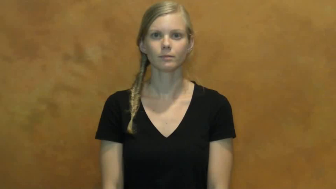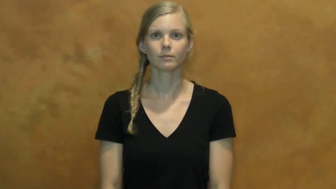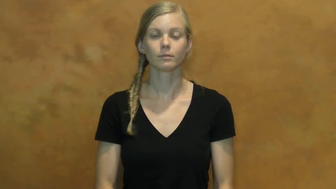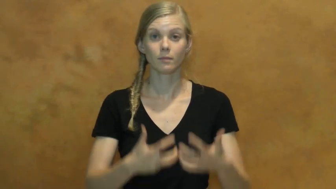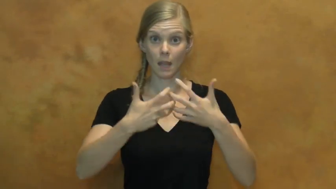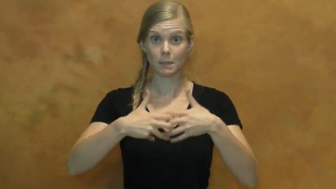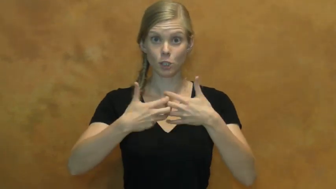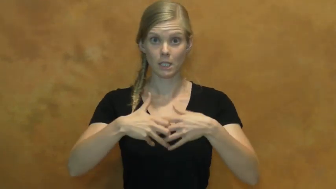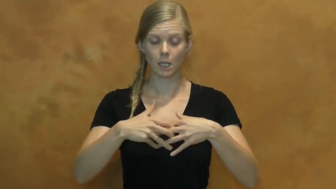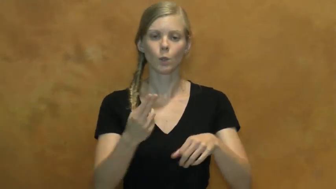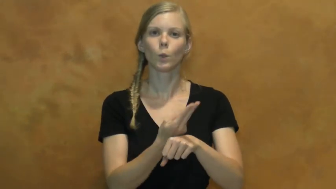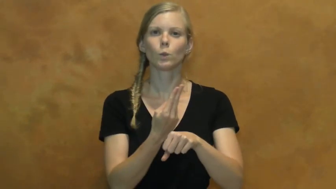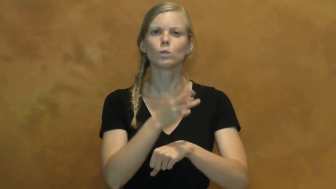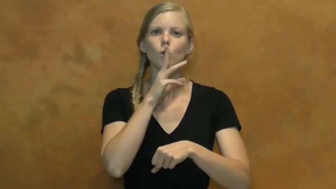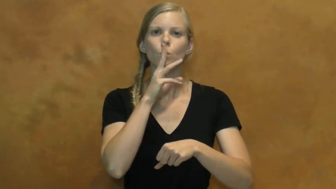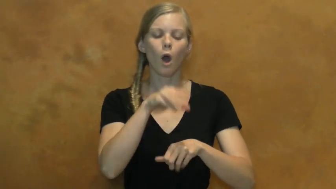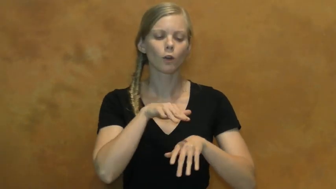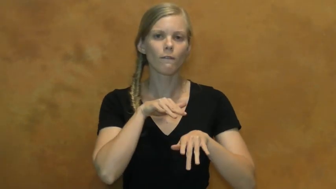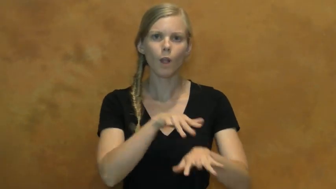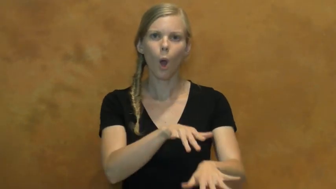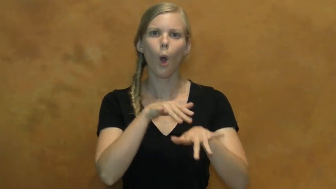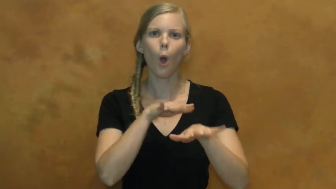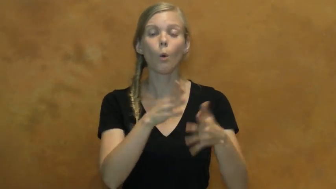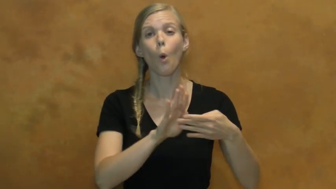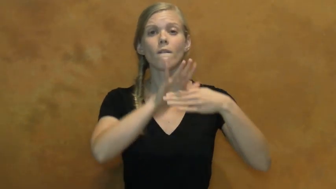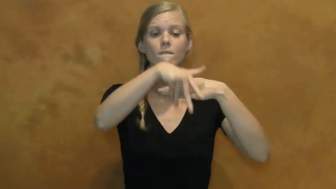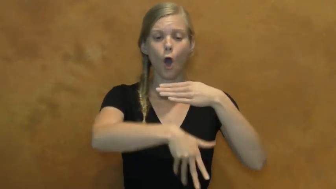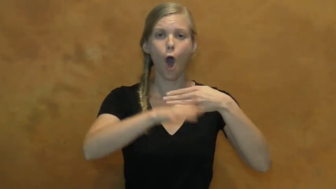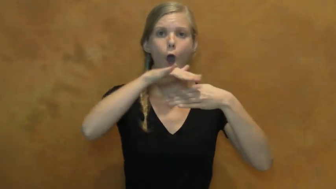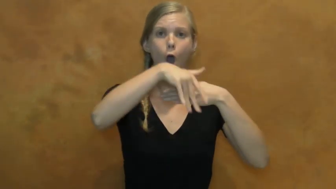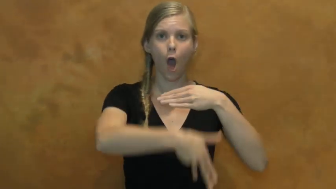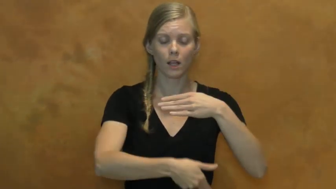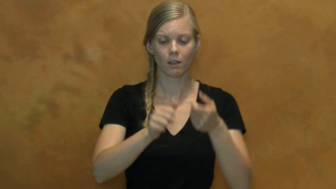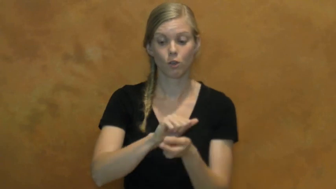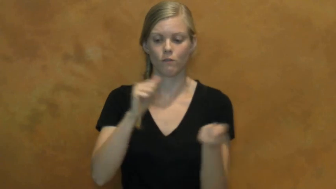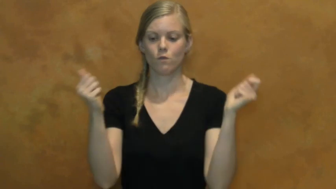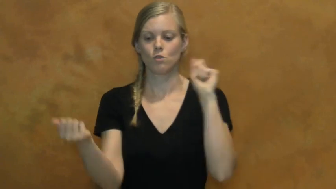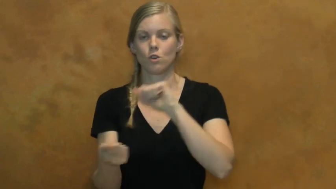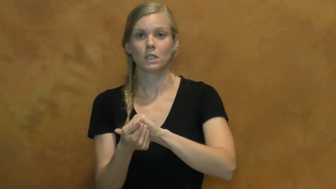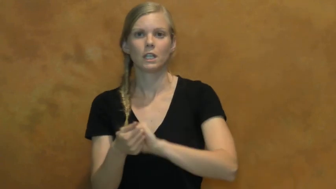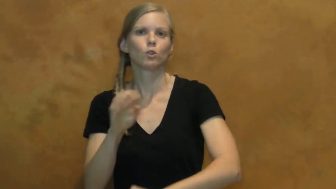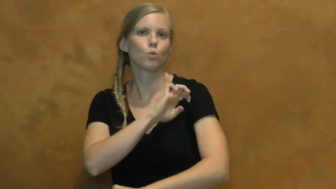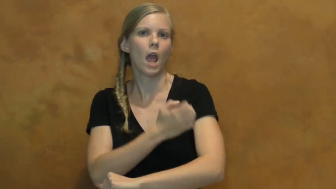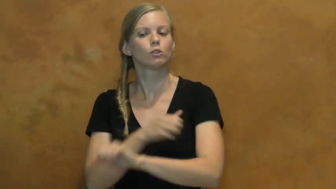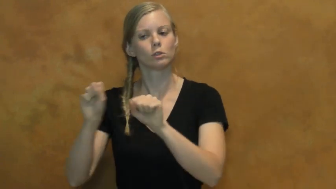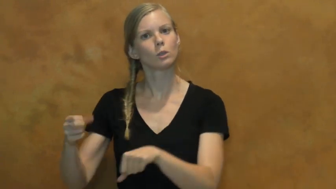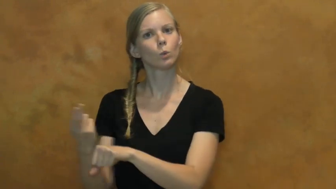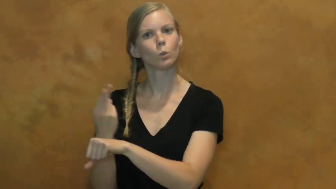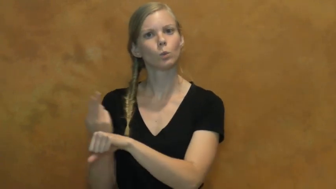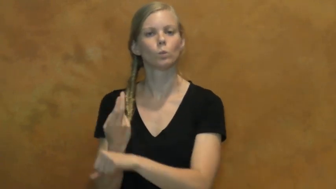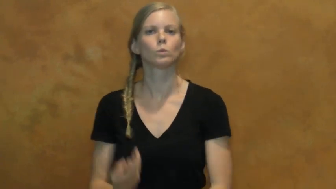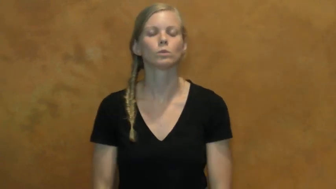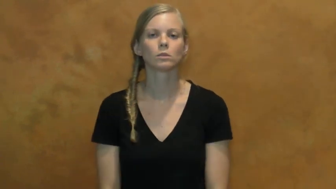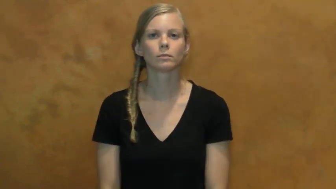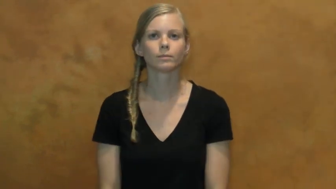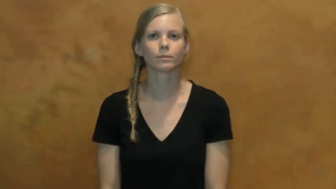water wheel